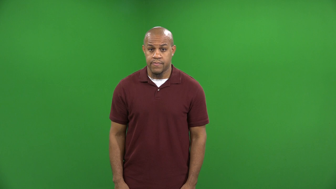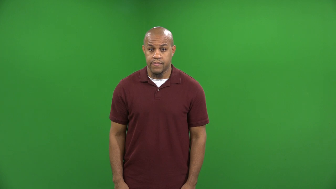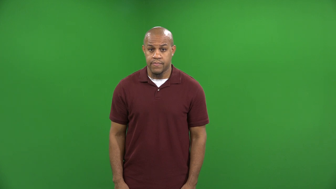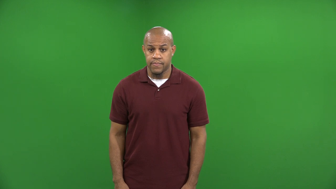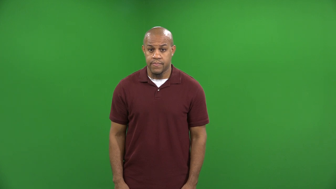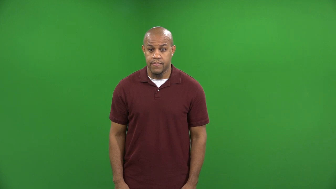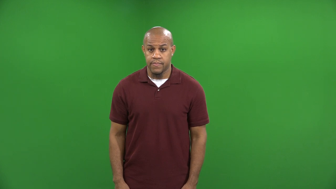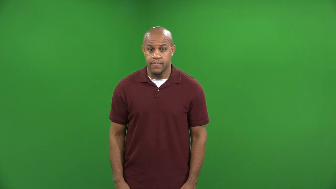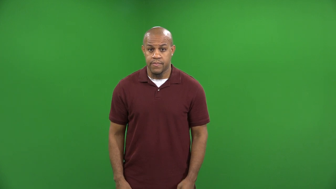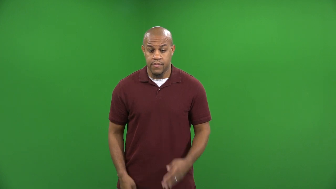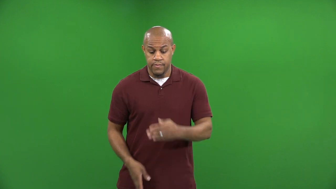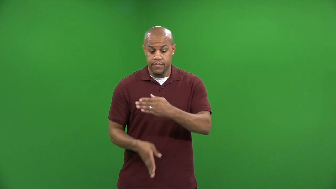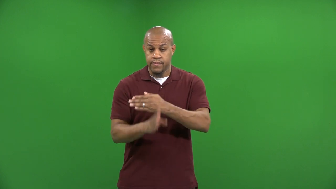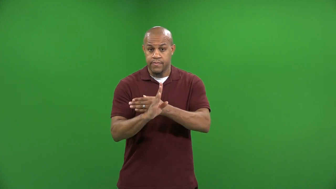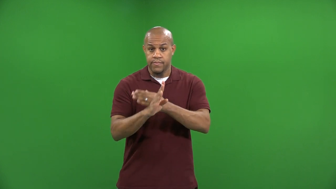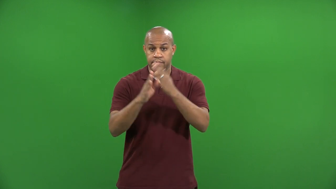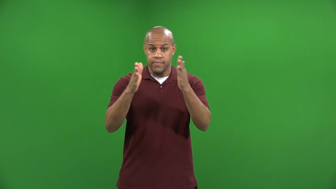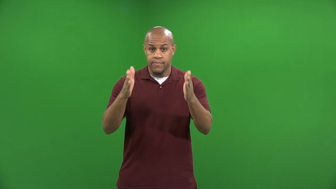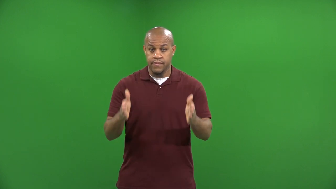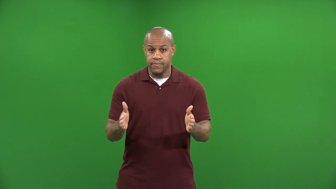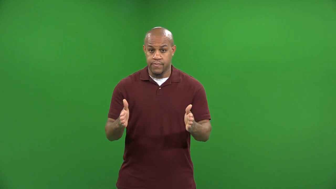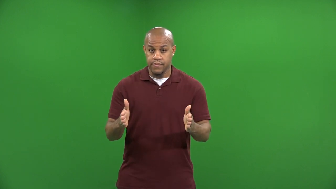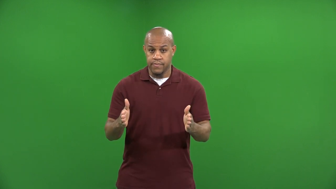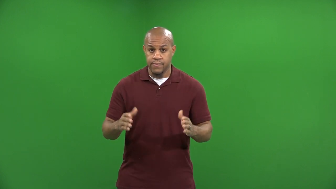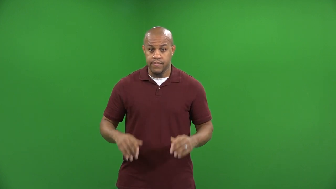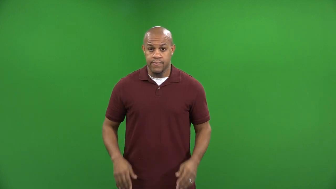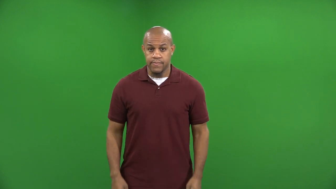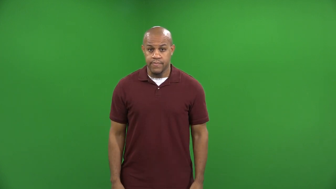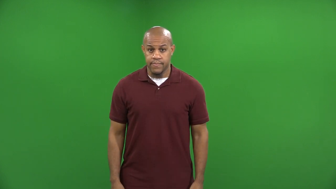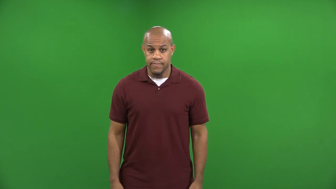Punt